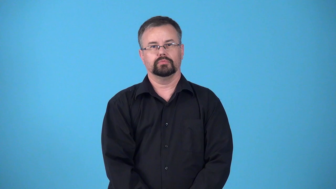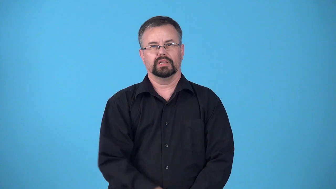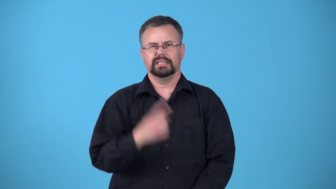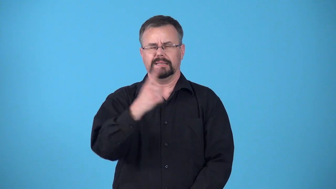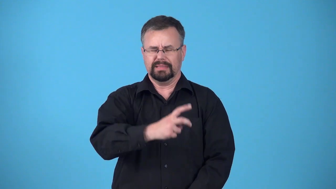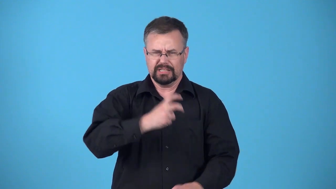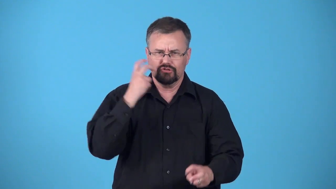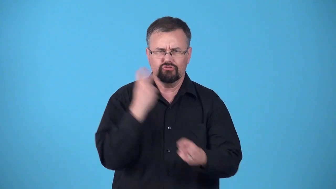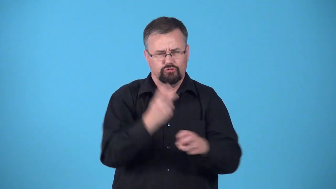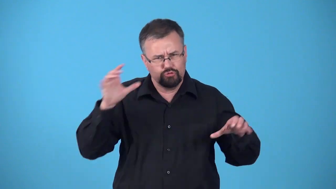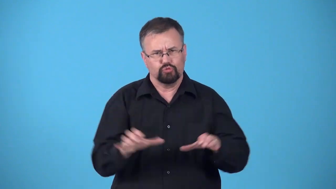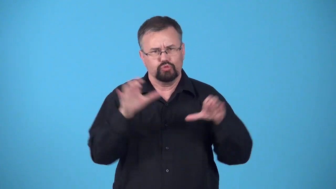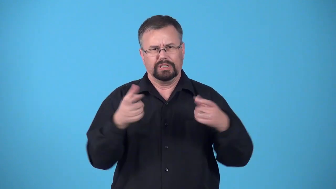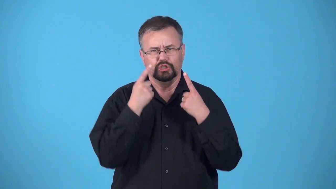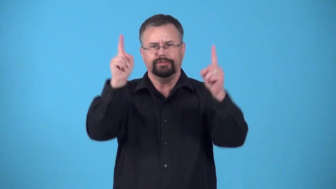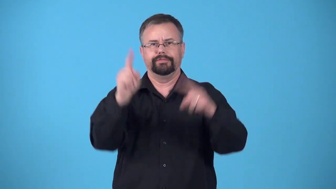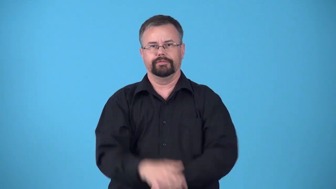tall order